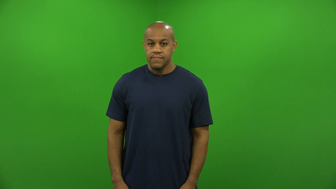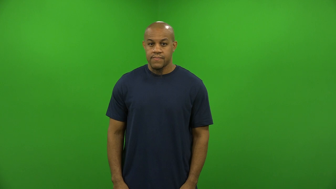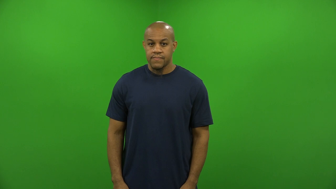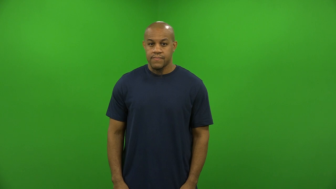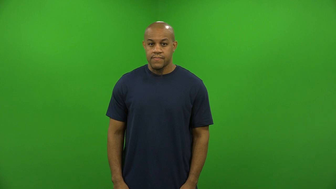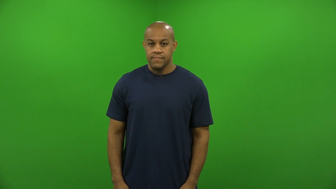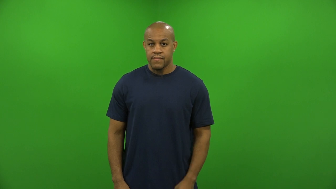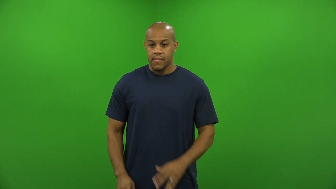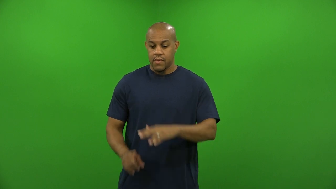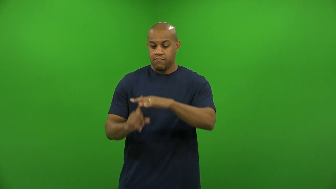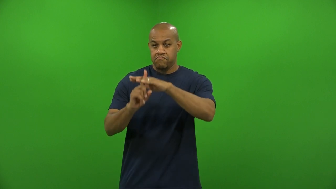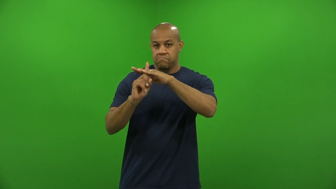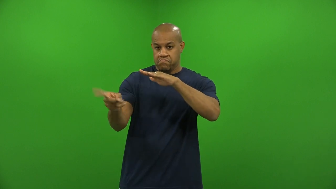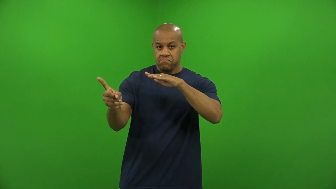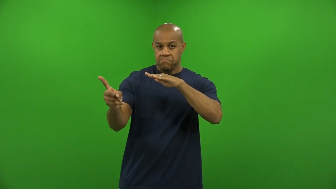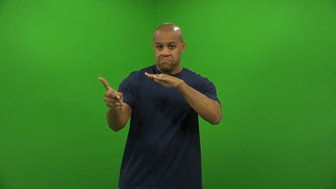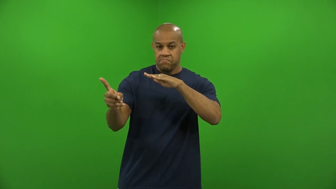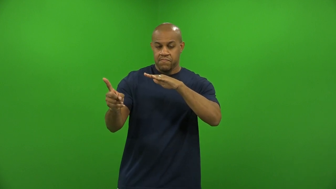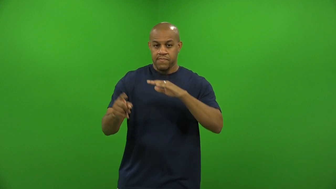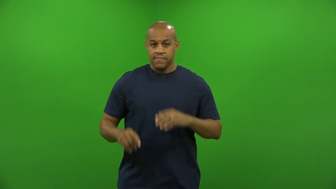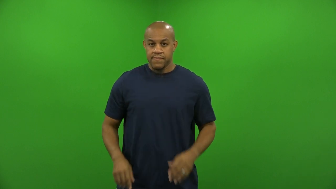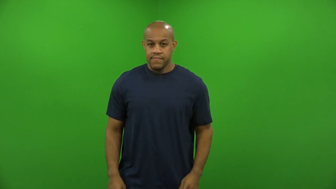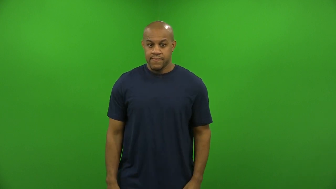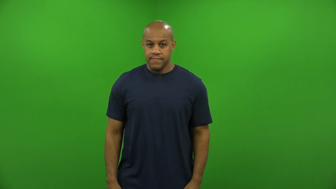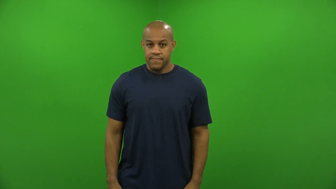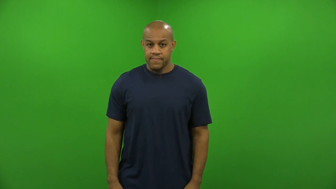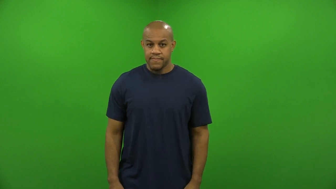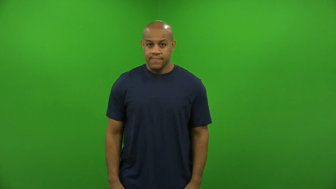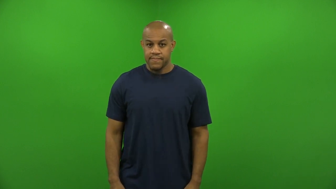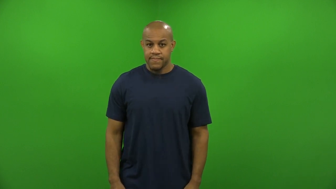Sprint